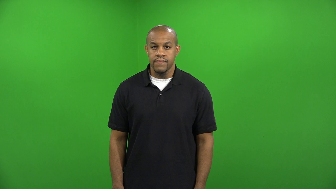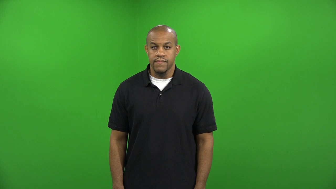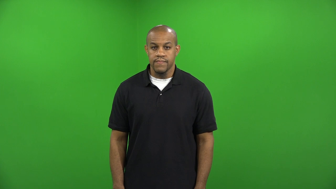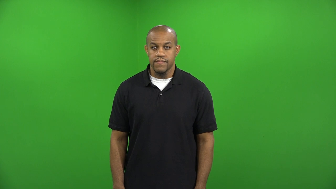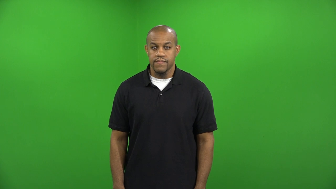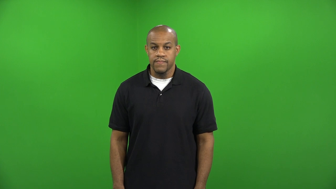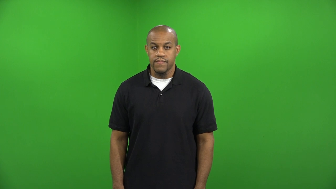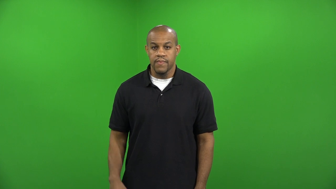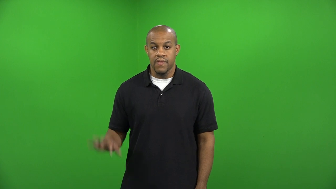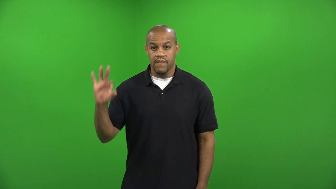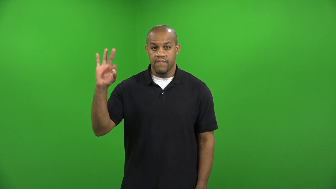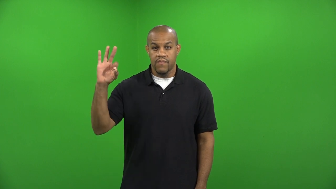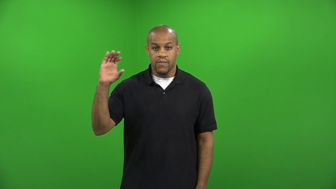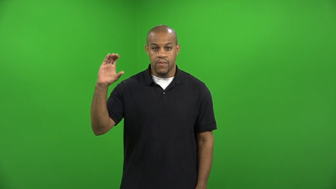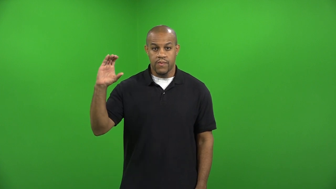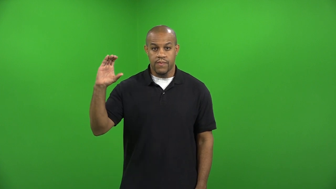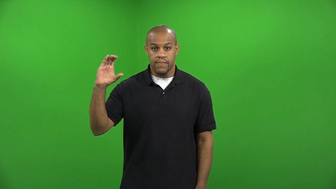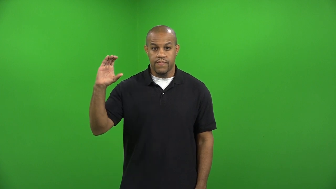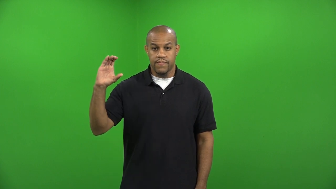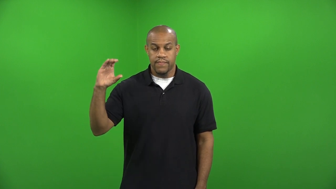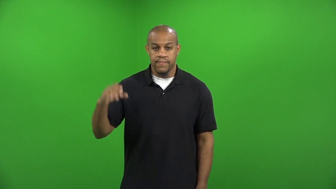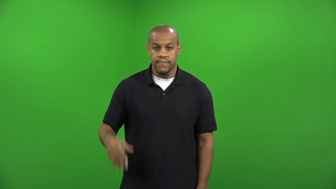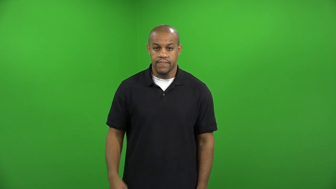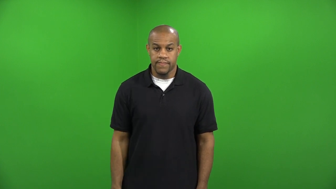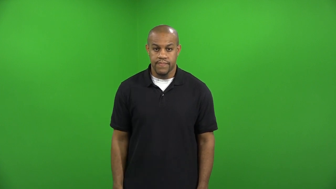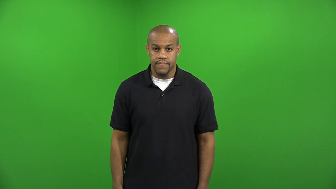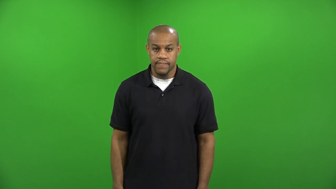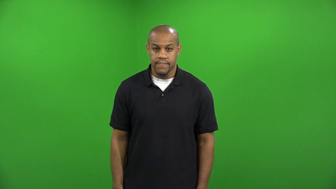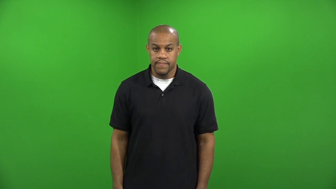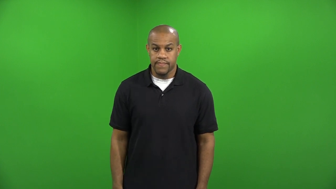Fielder's choice